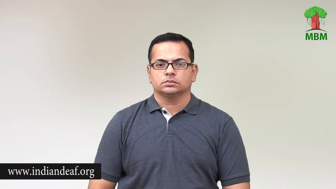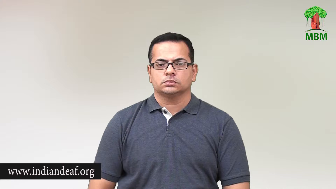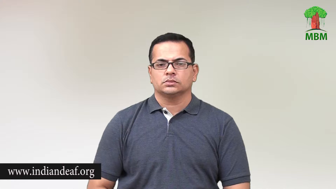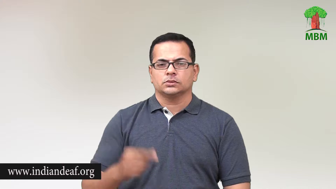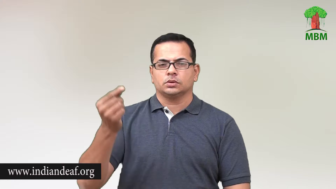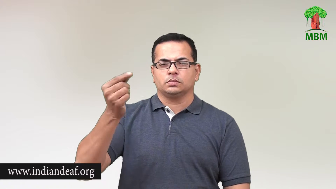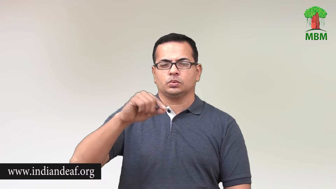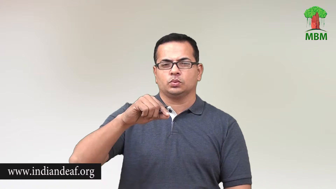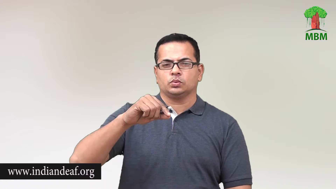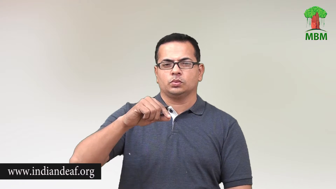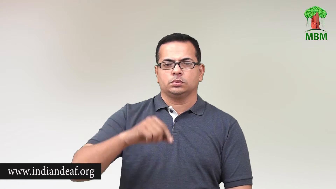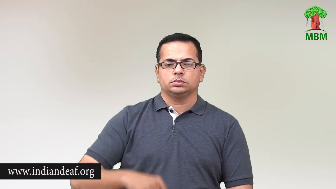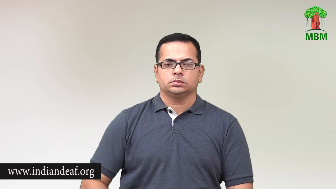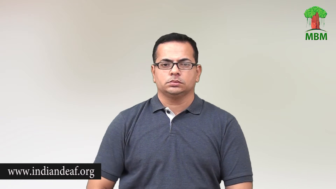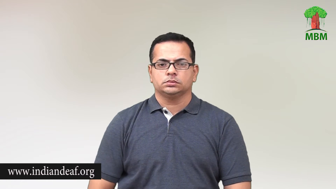poison